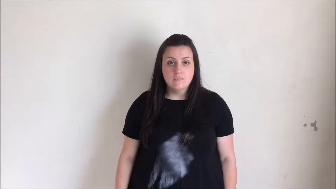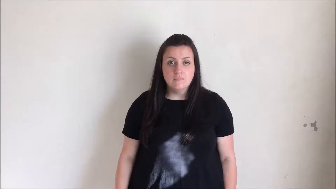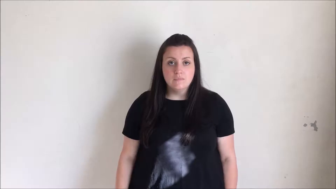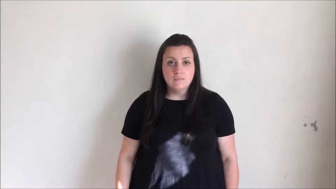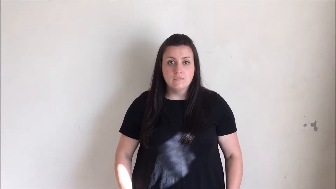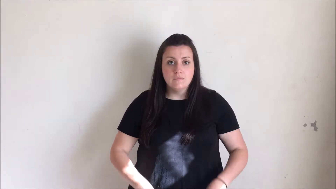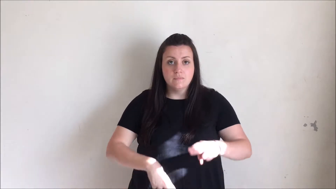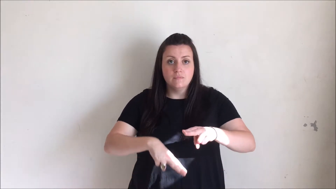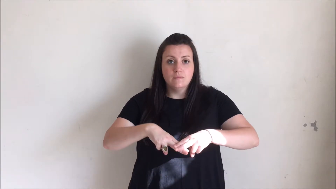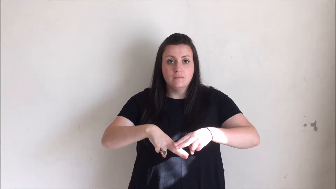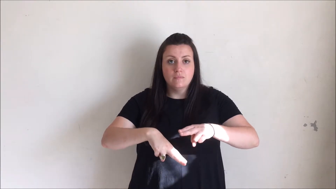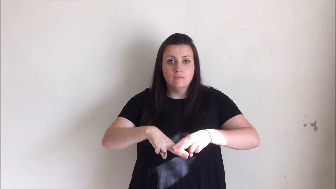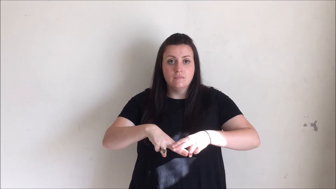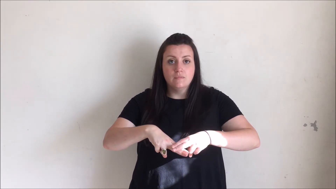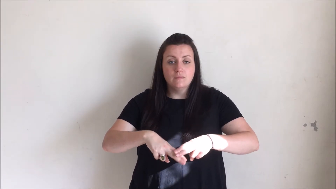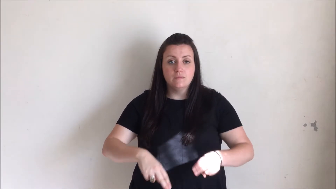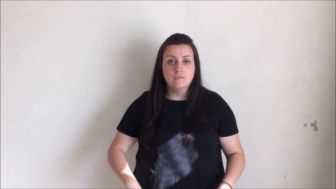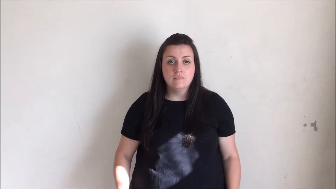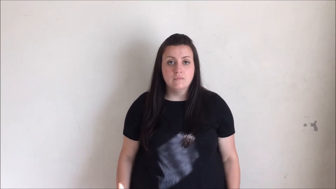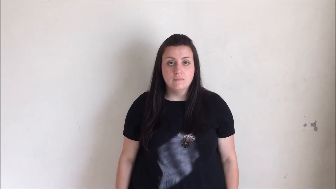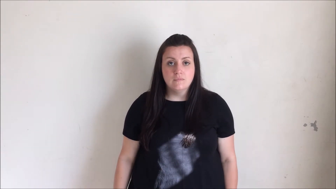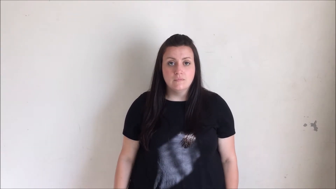Dad